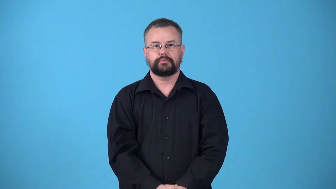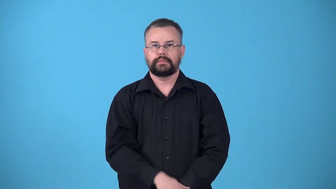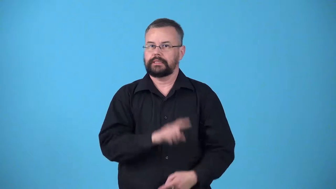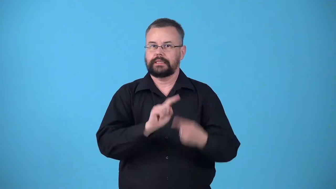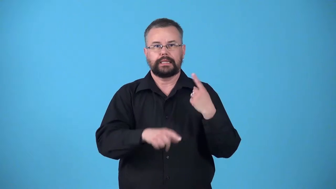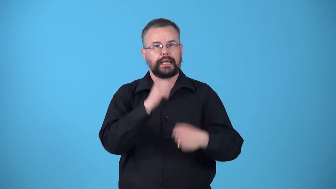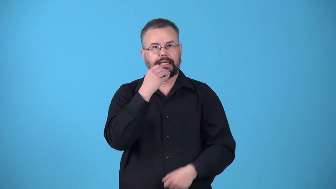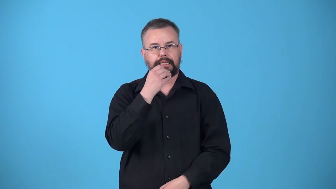uneatable